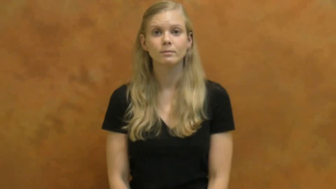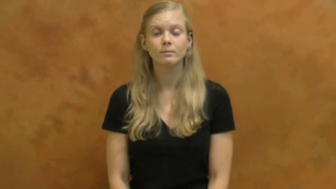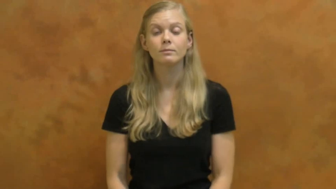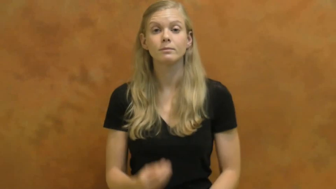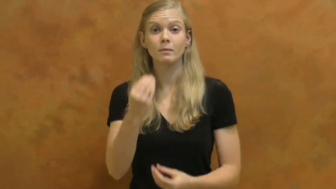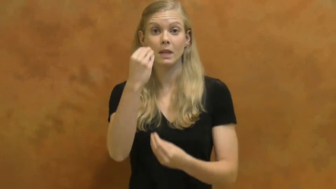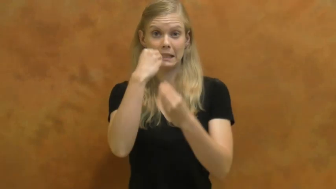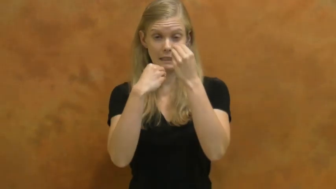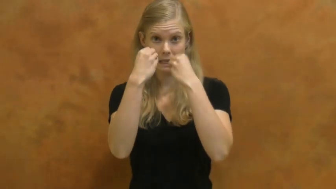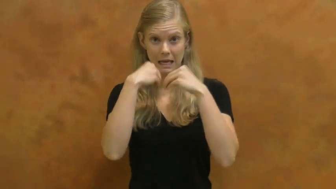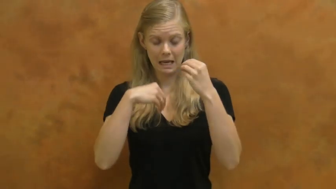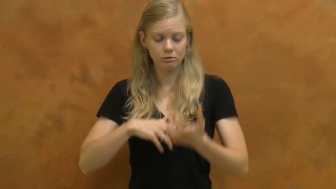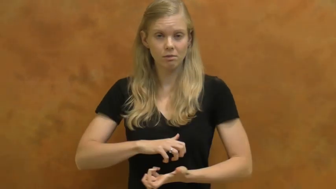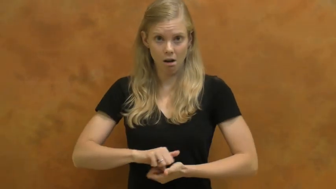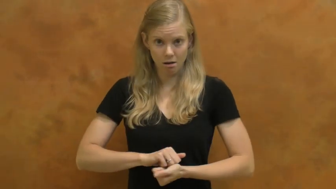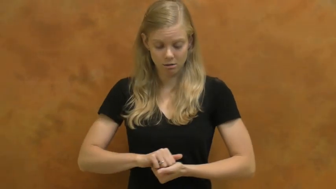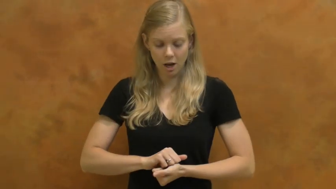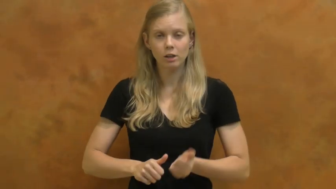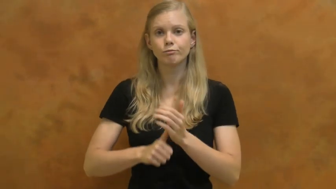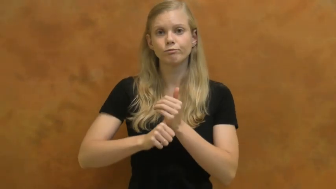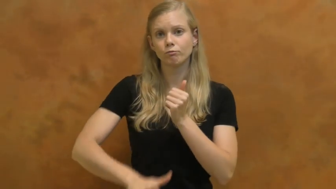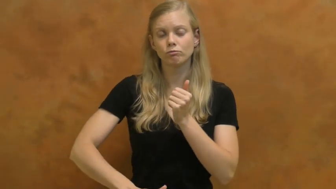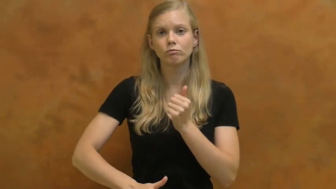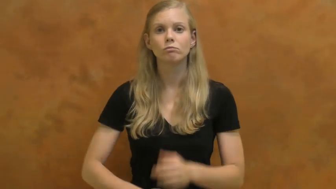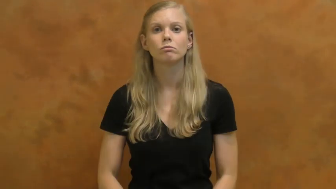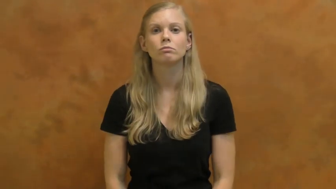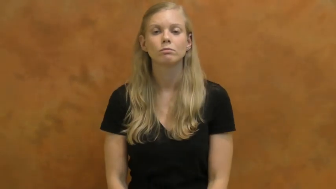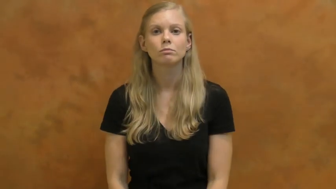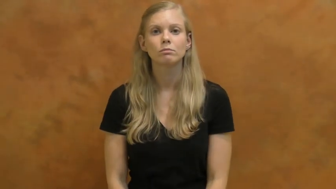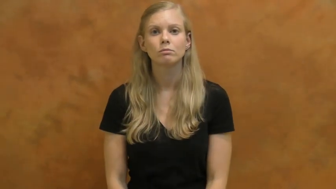feces